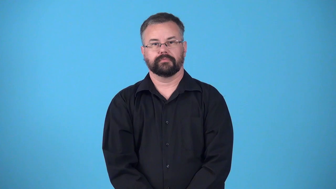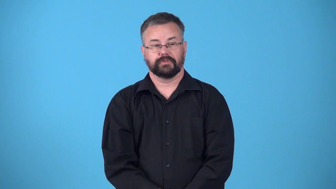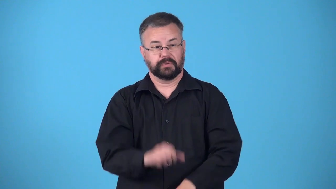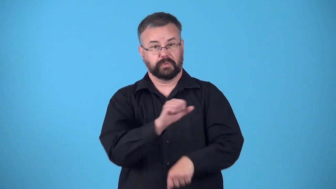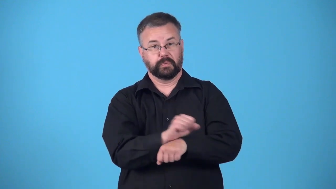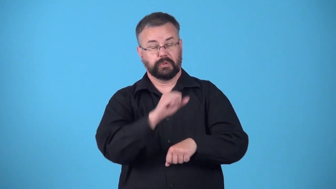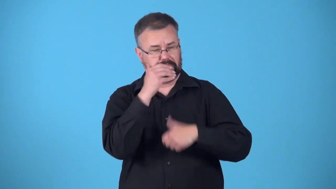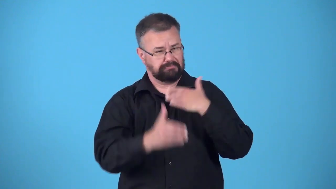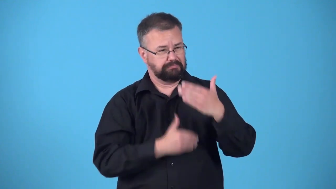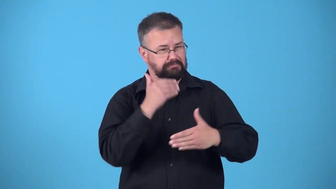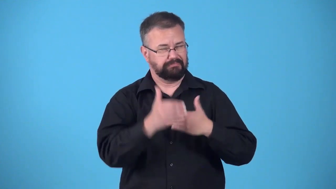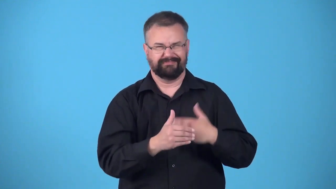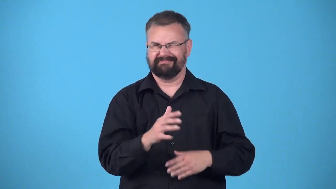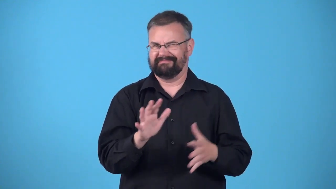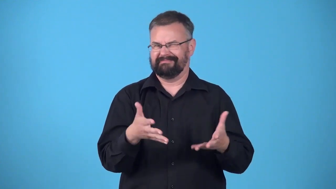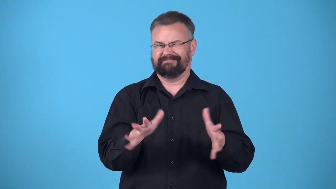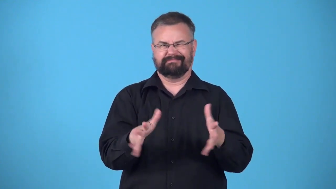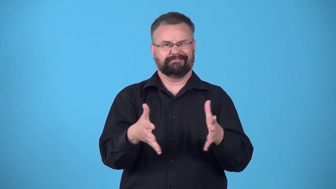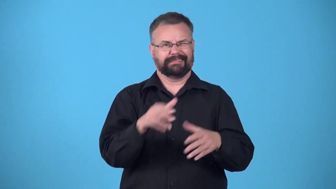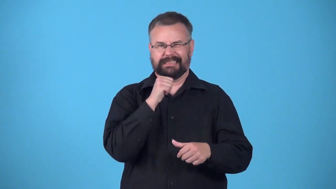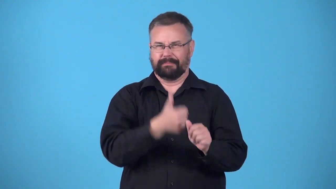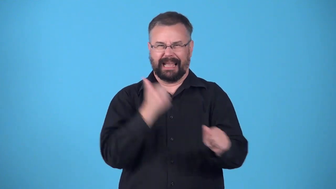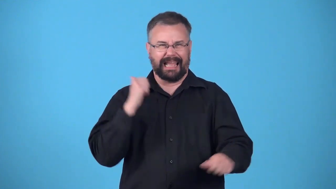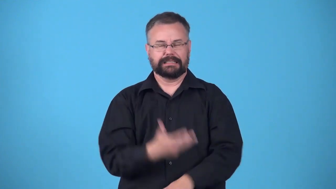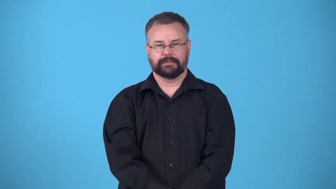behind-progess